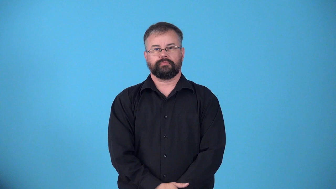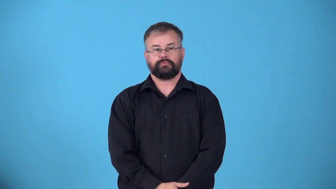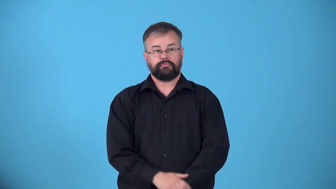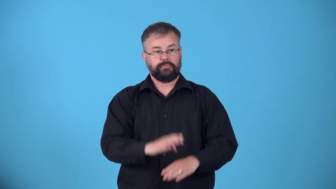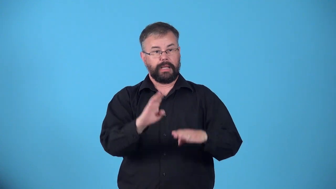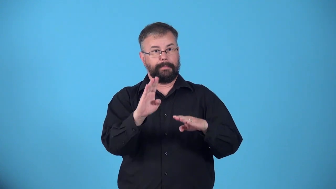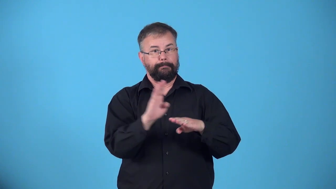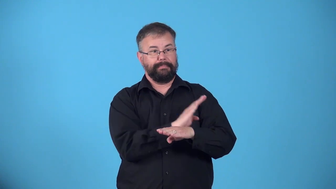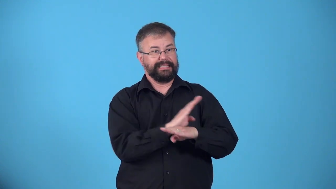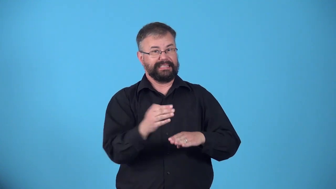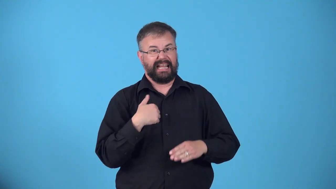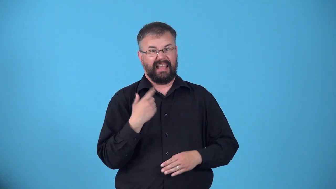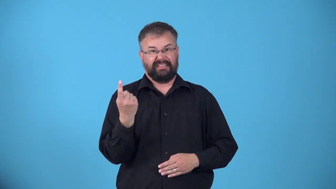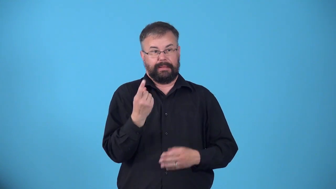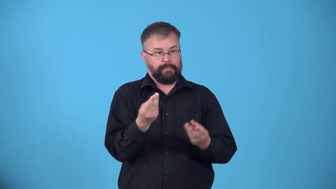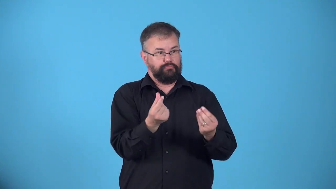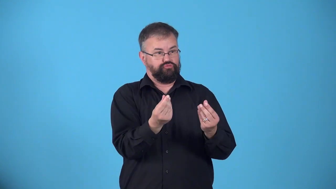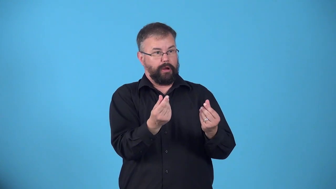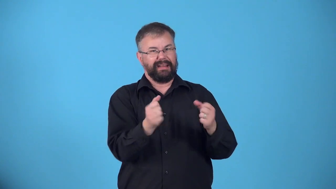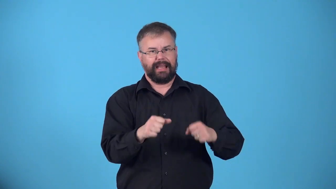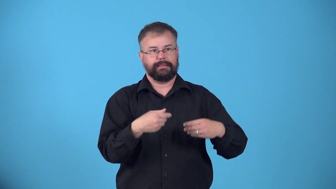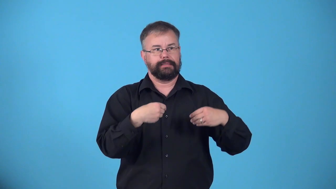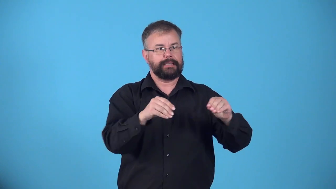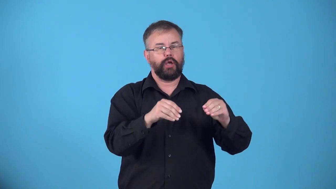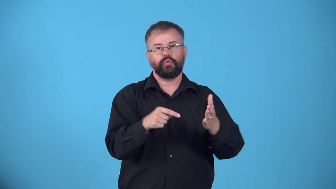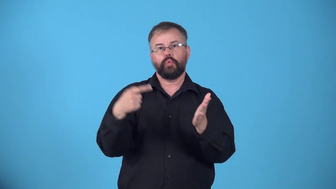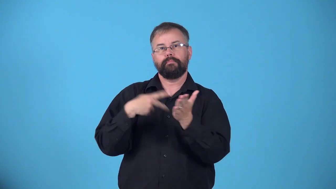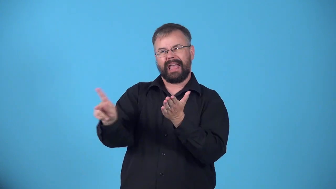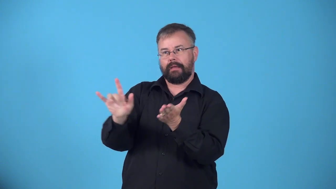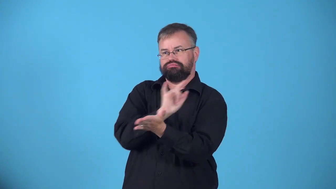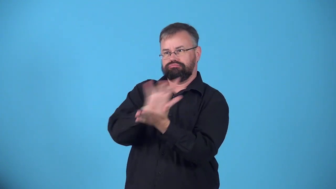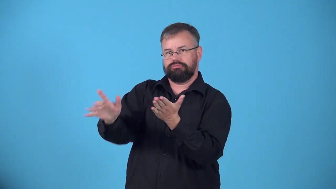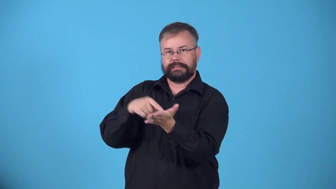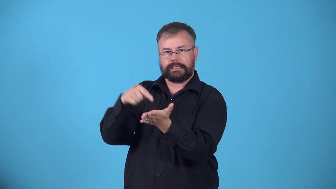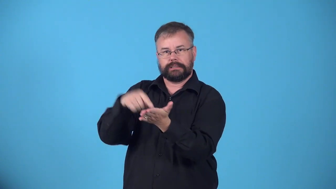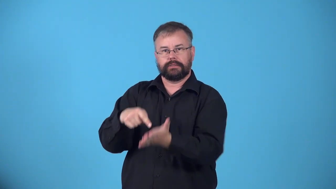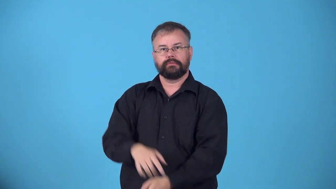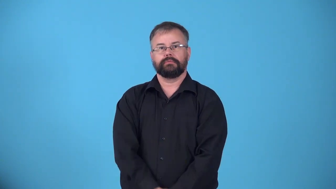liquidity